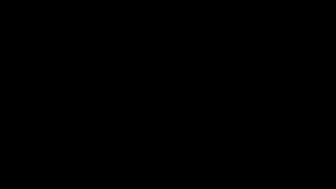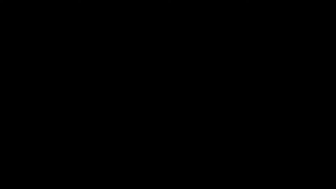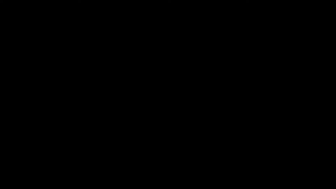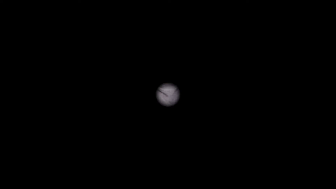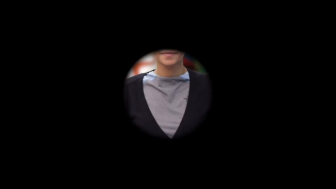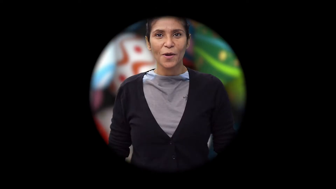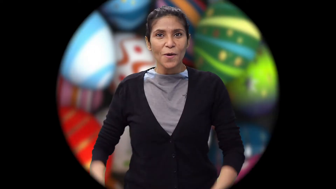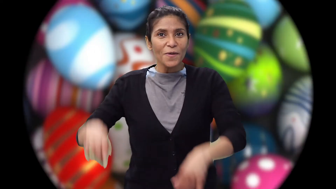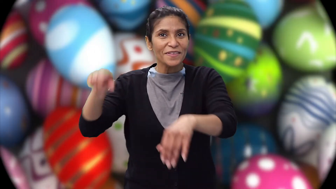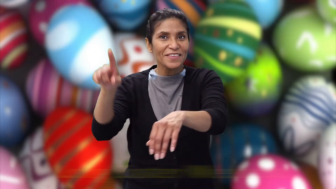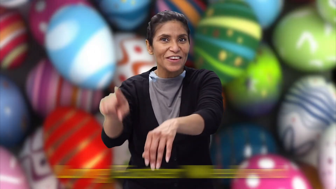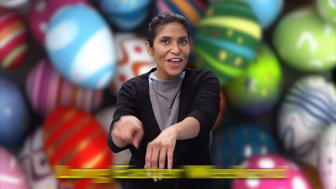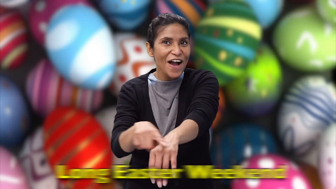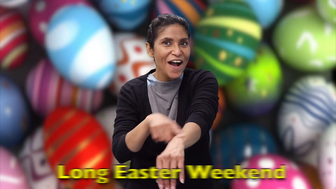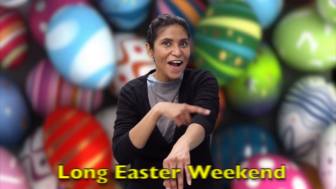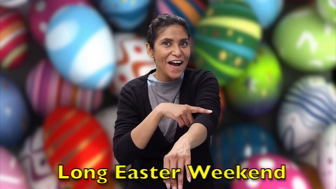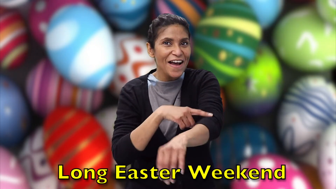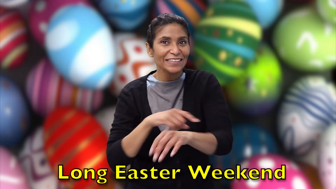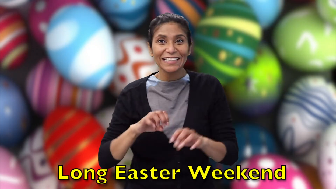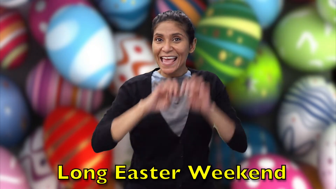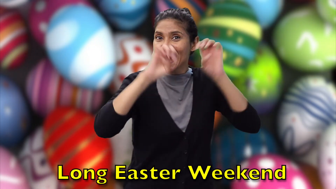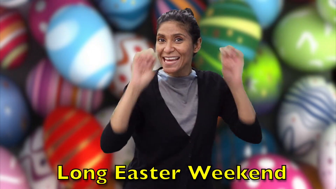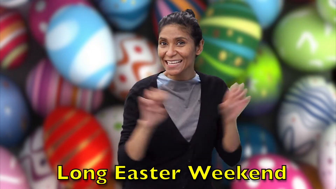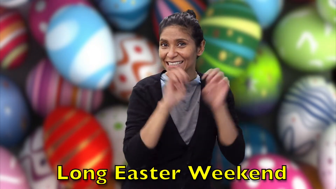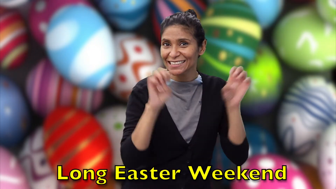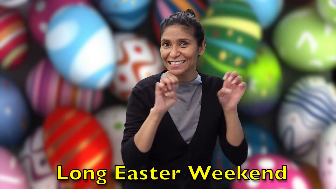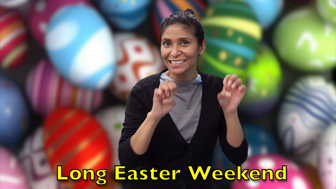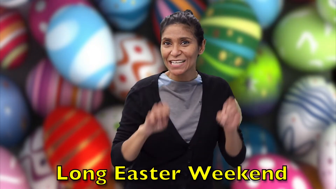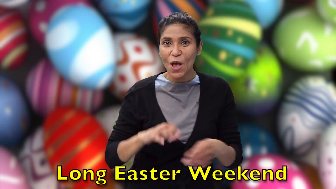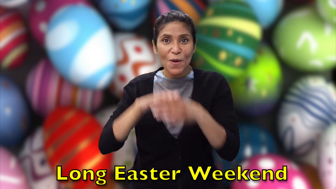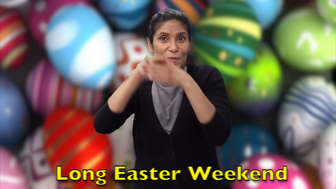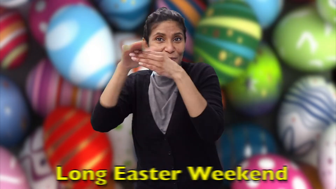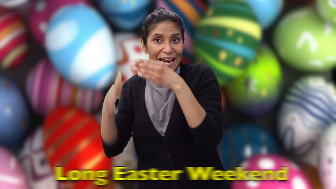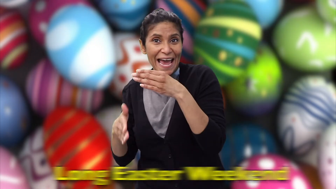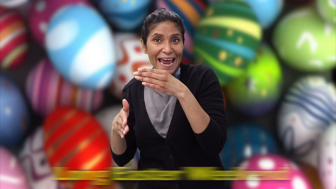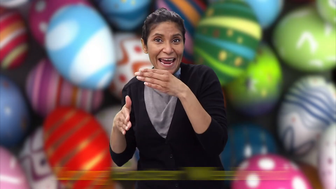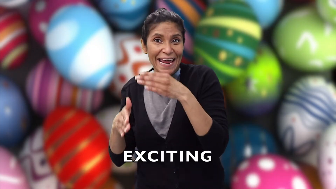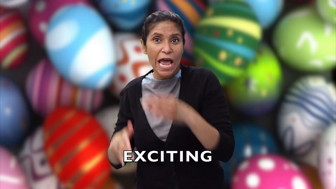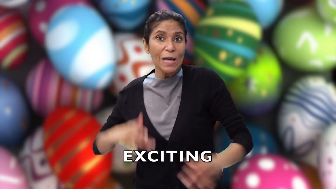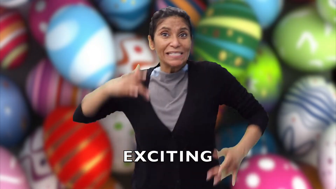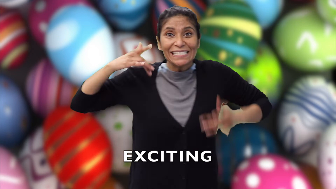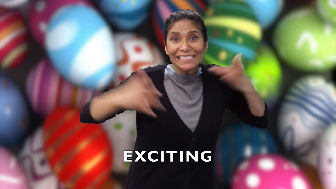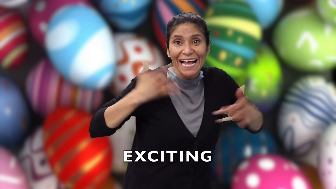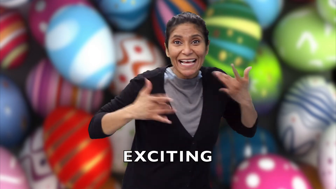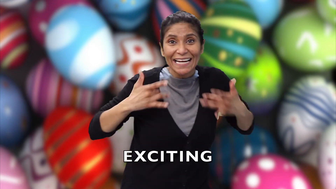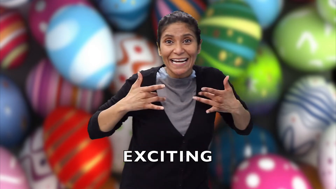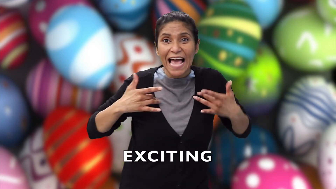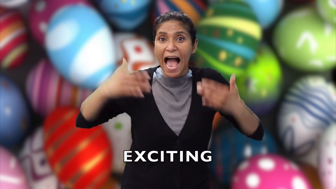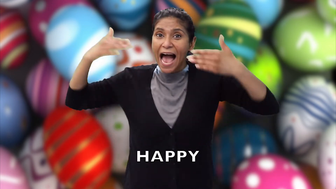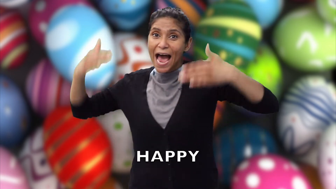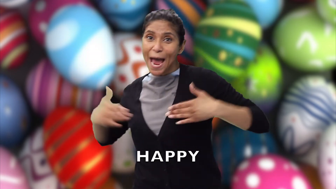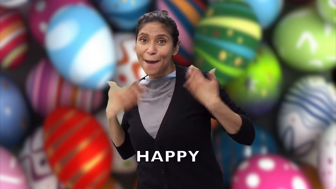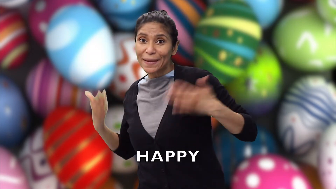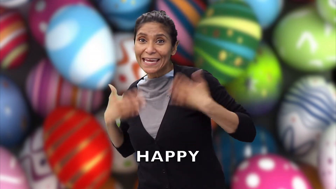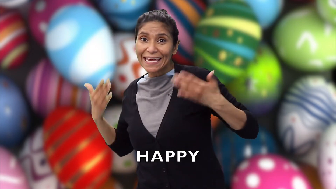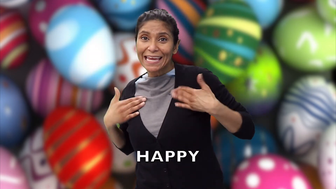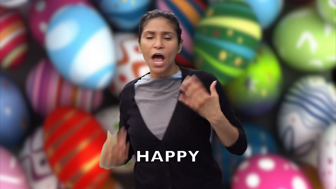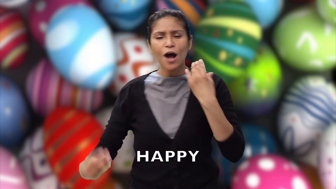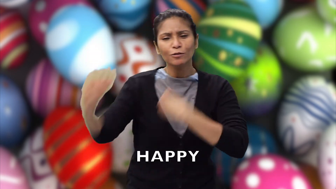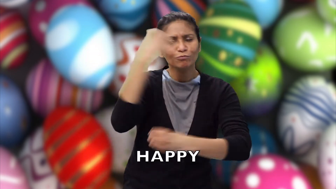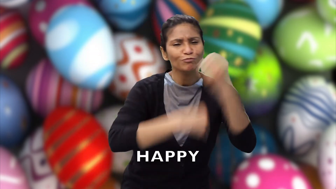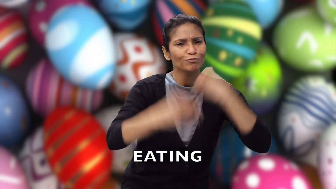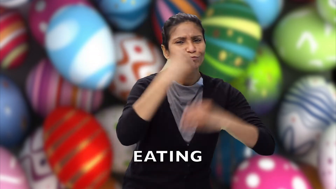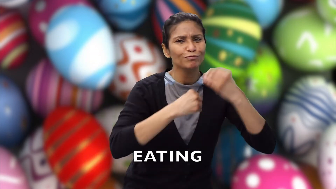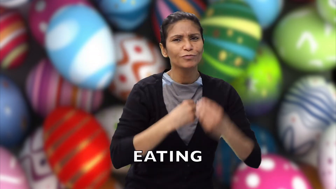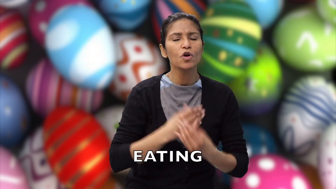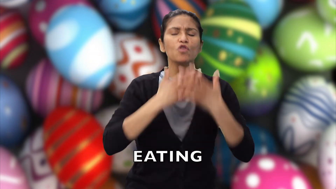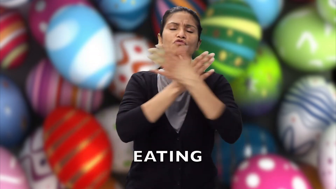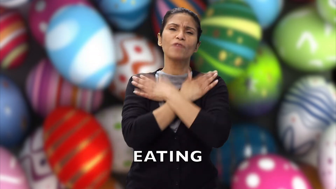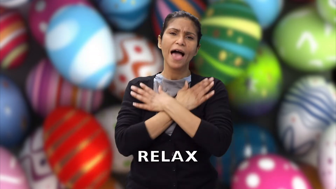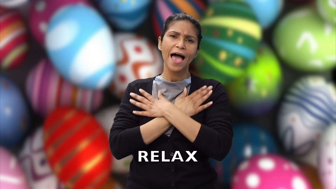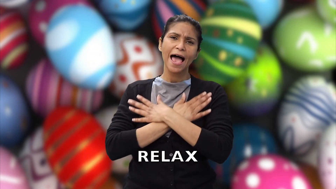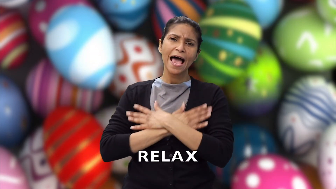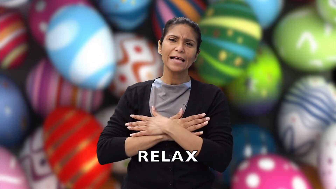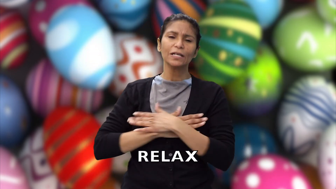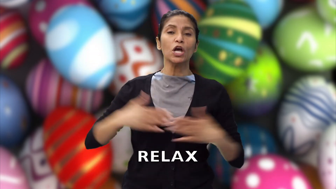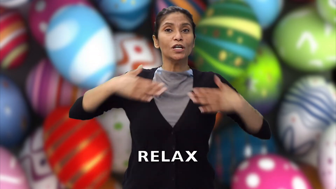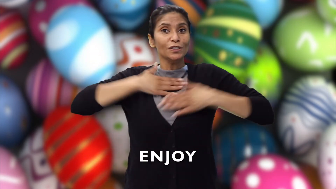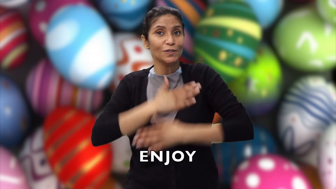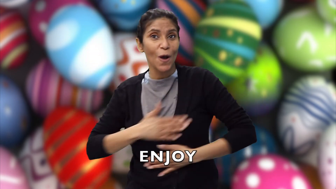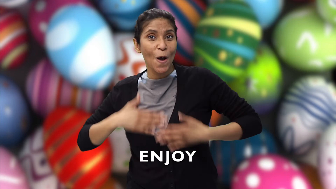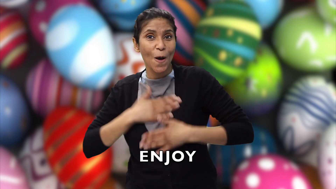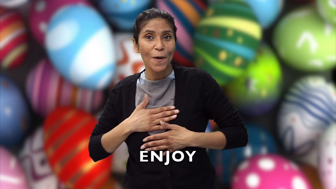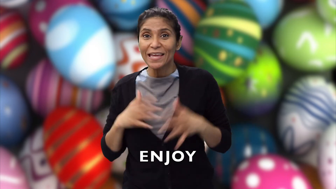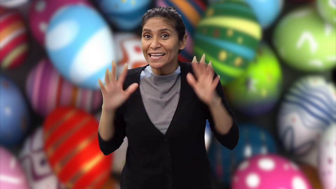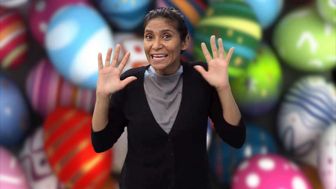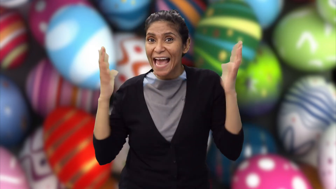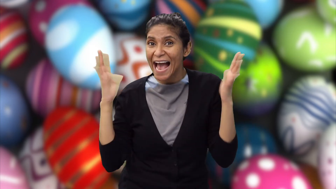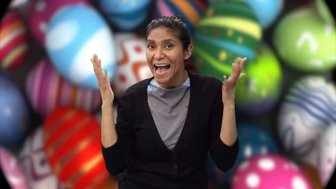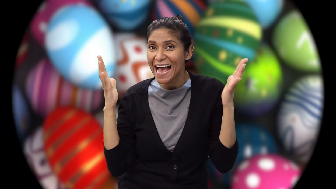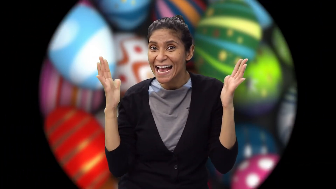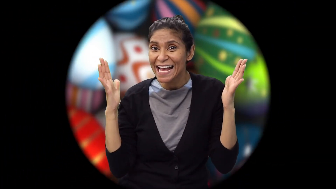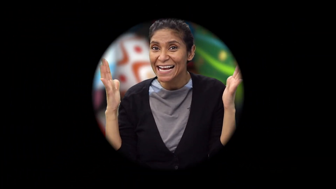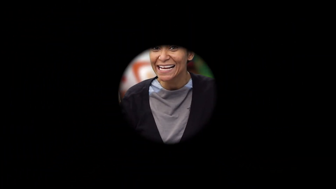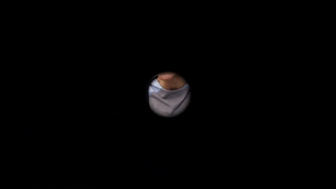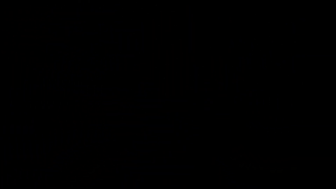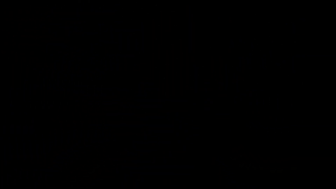Long Easter Weekend